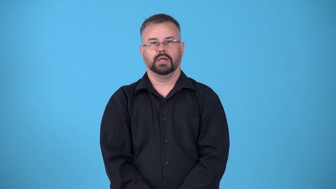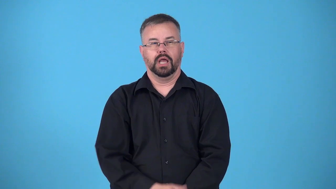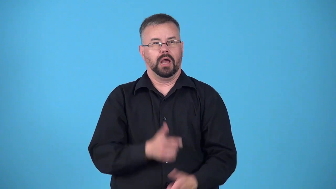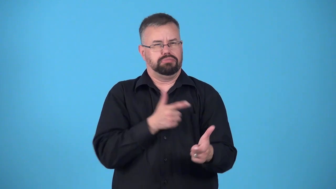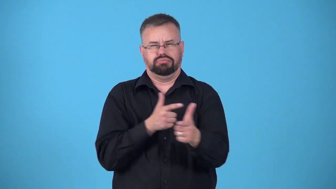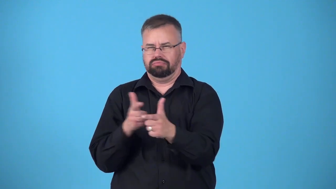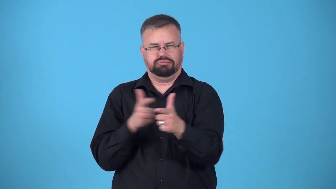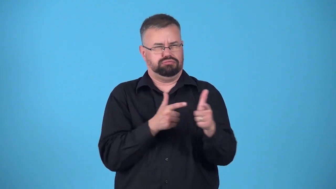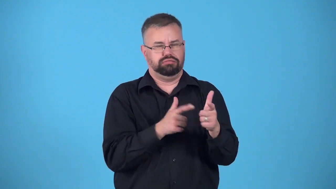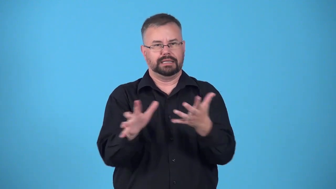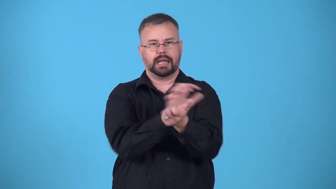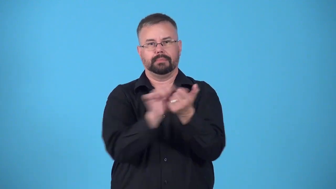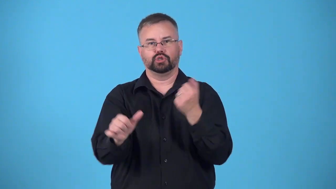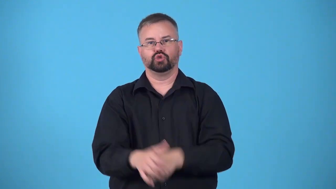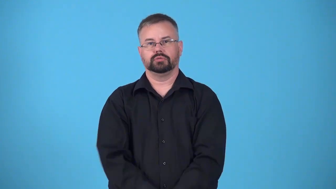shoot up